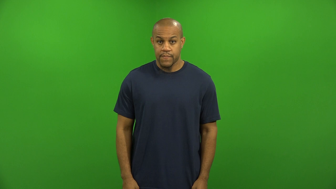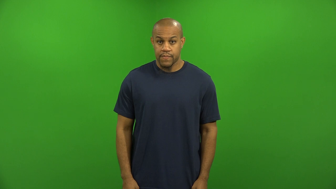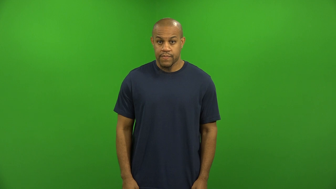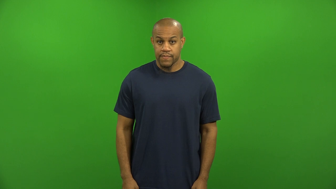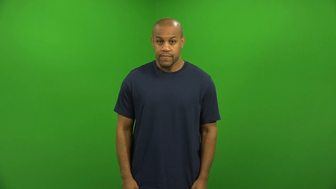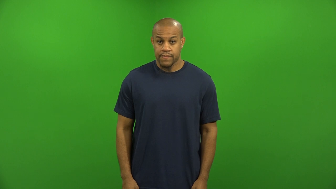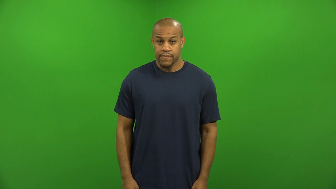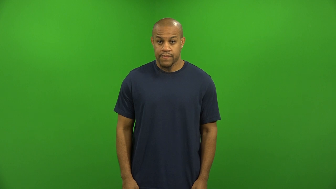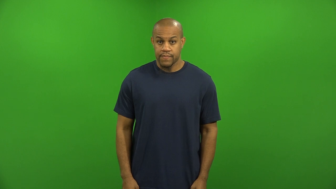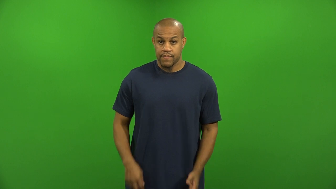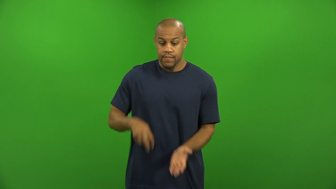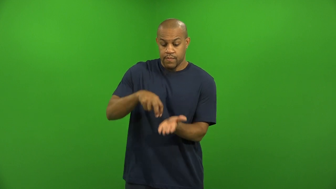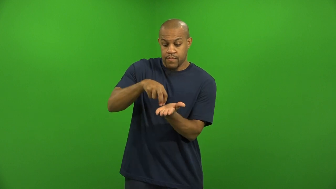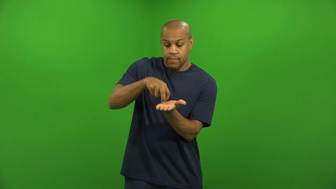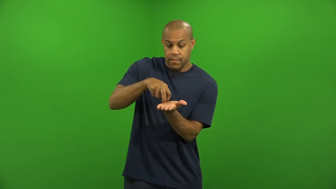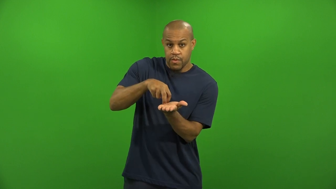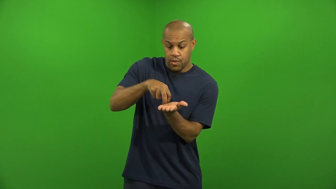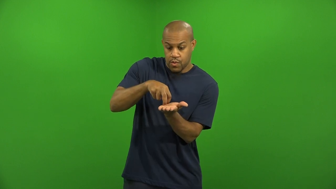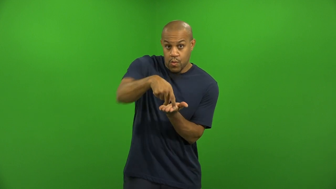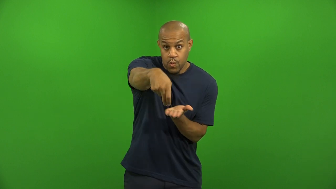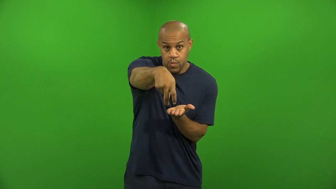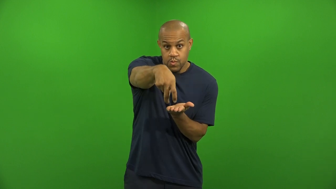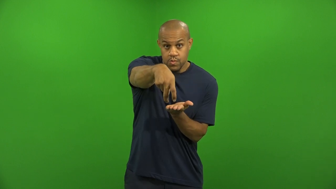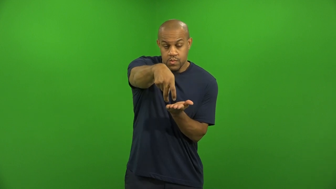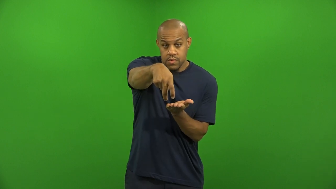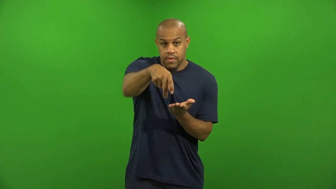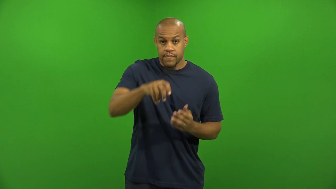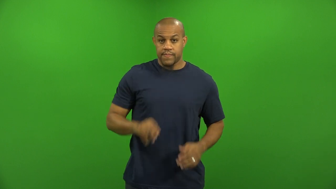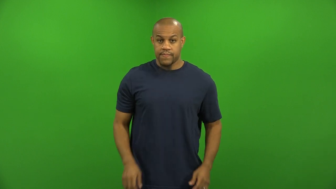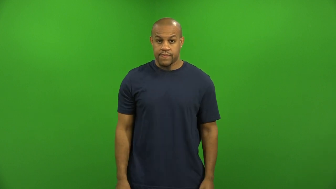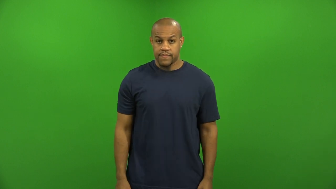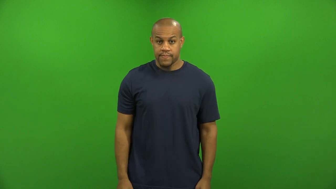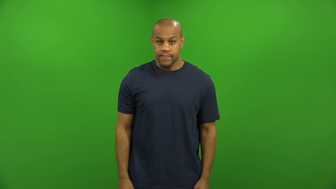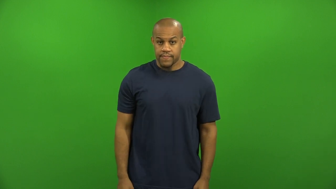Go